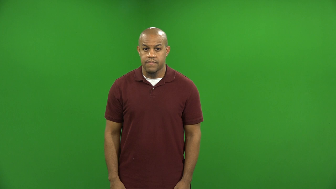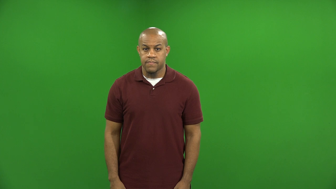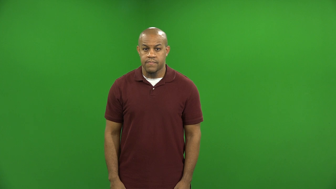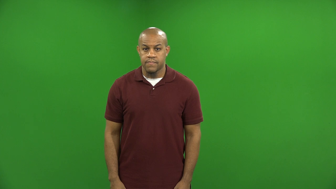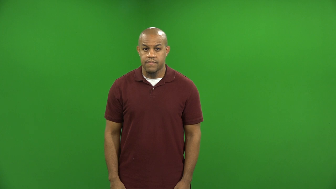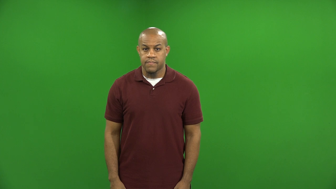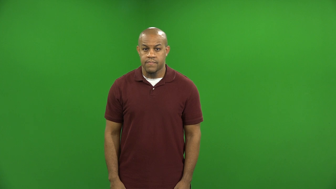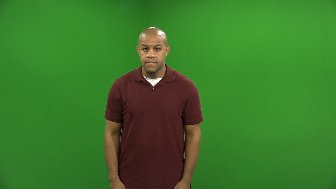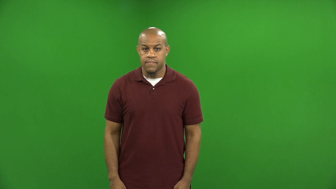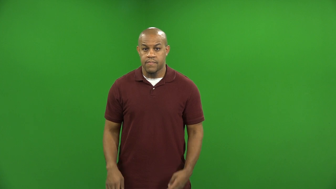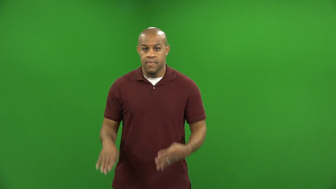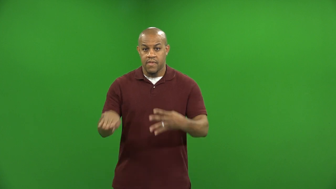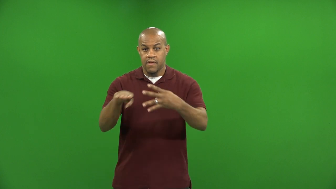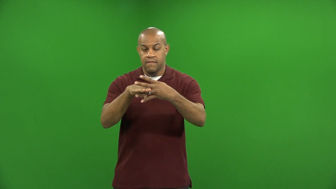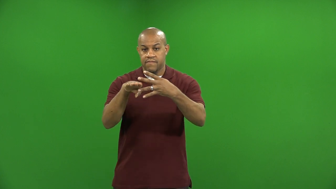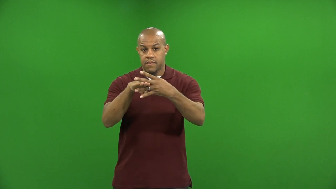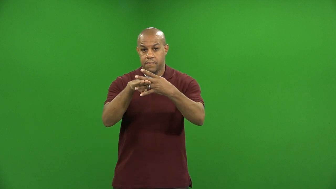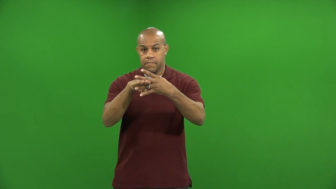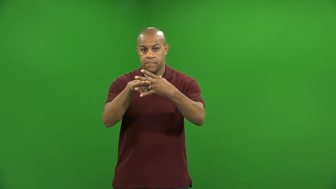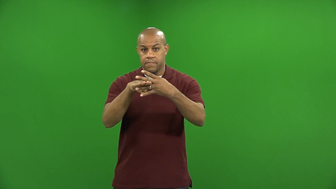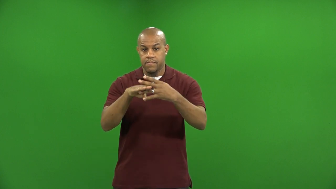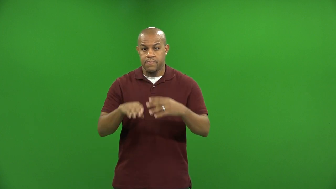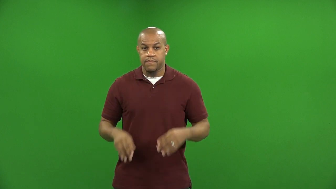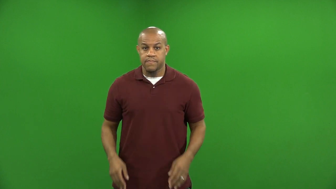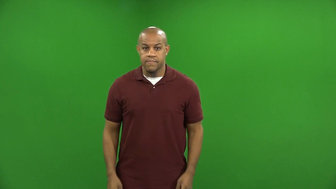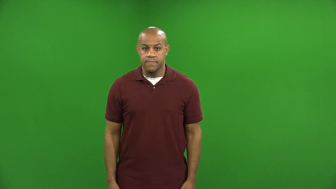Half time